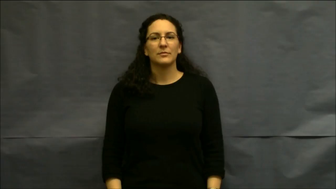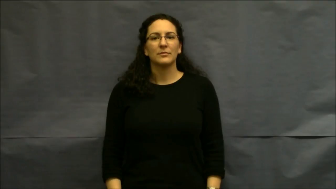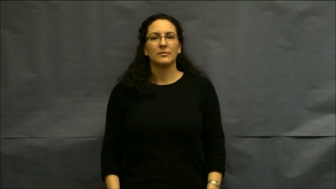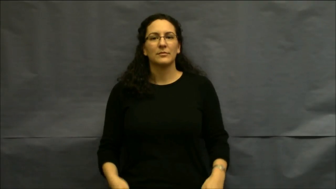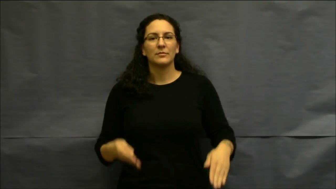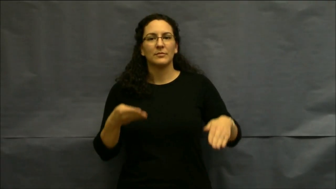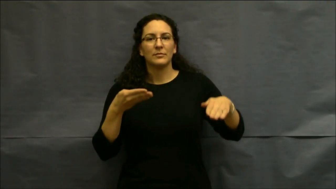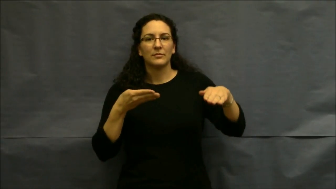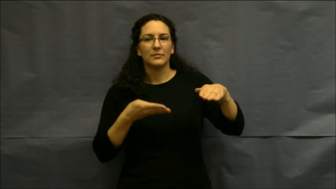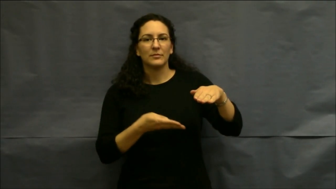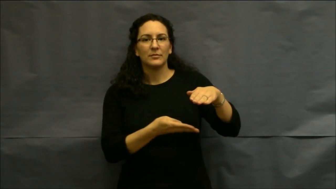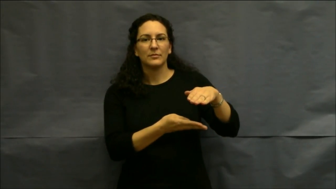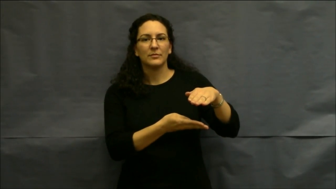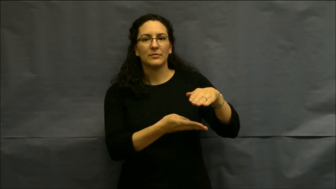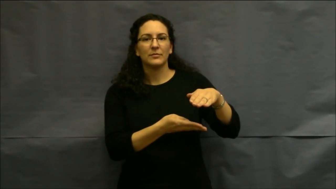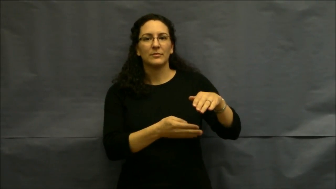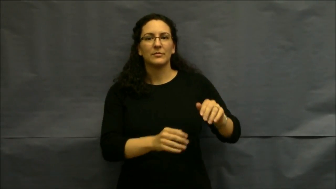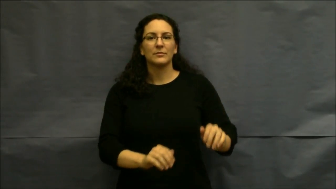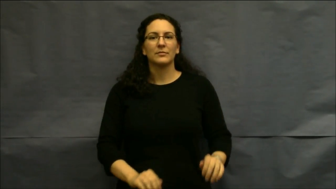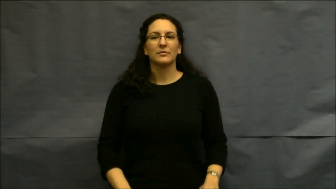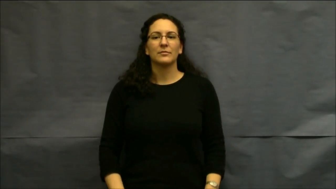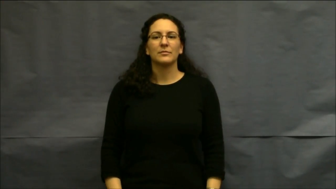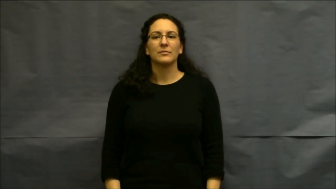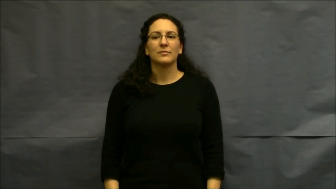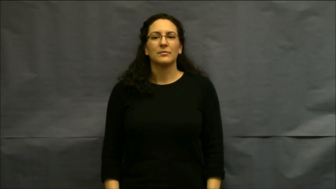Oven